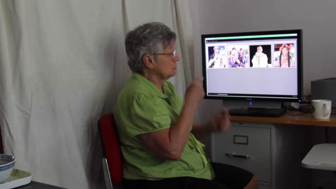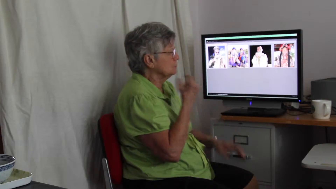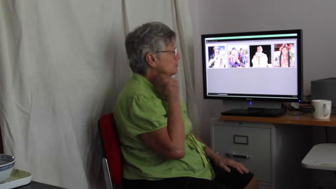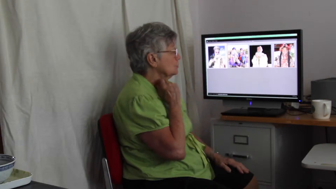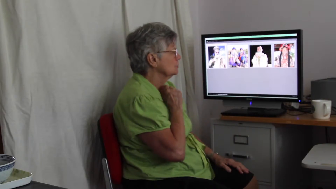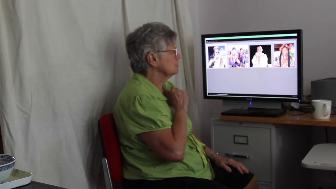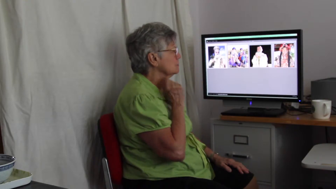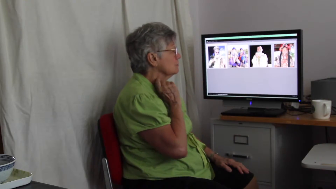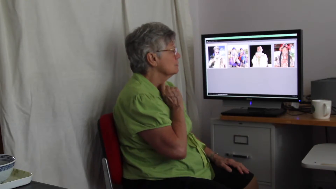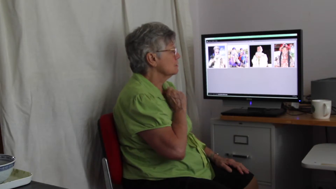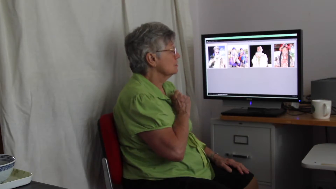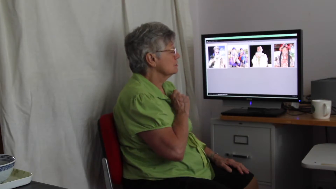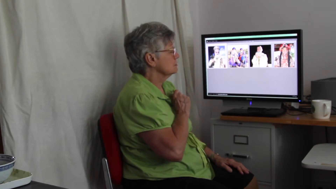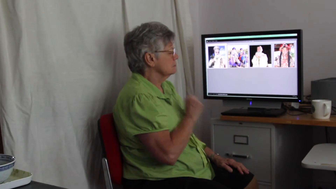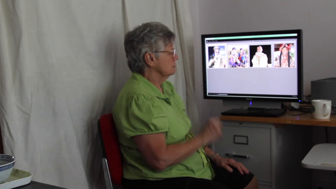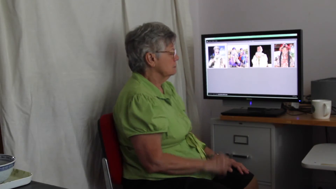PRIEST